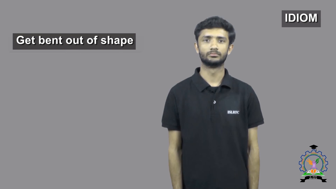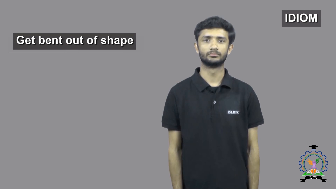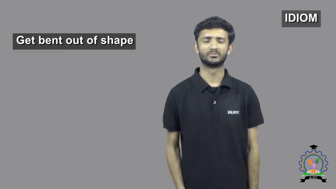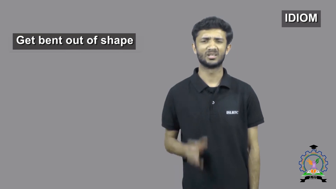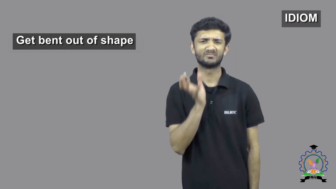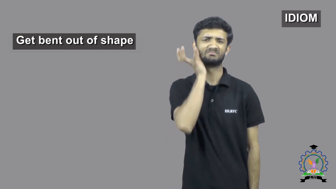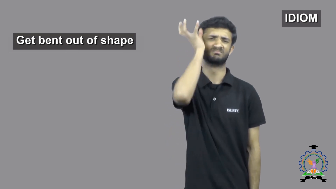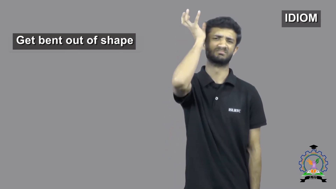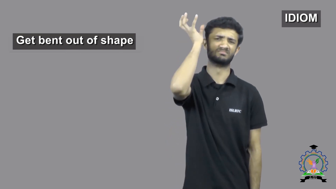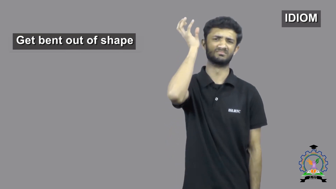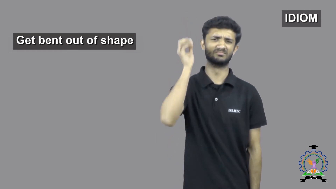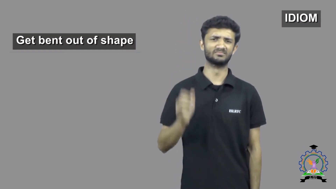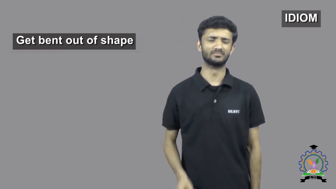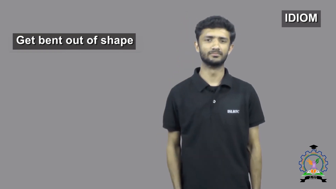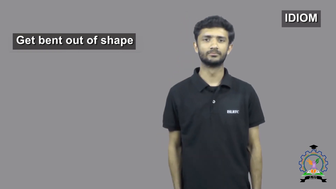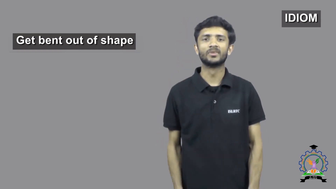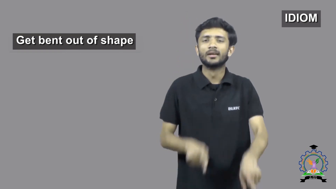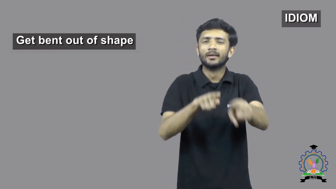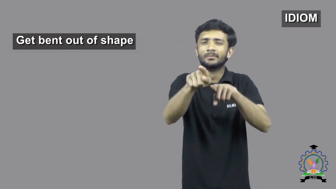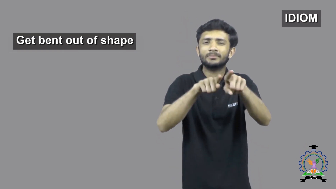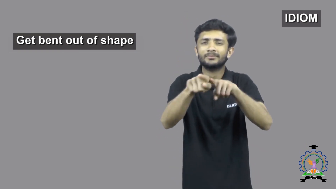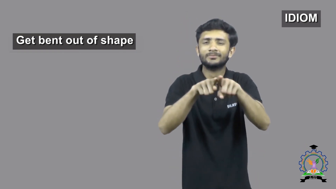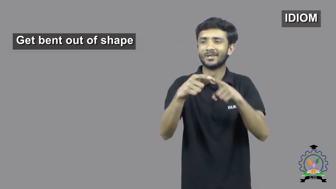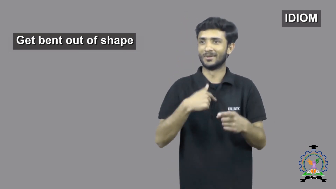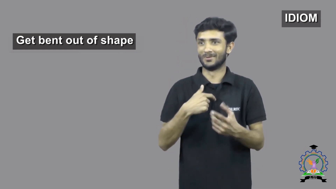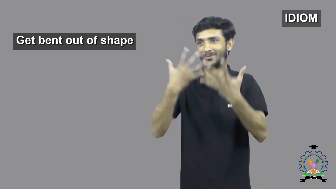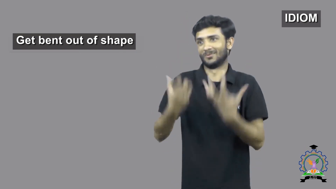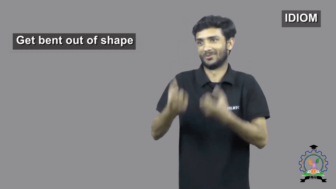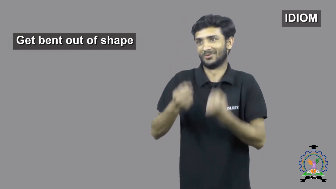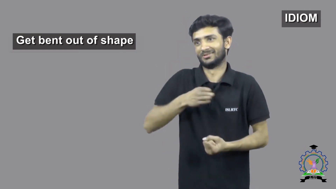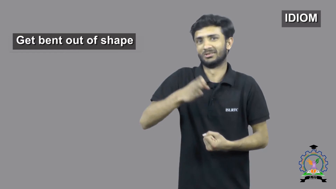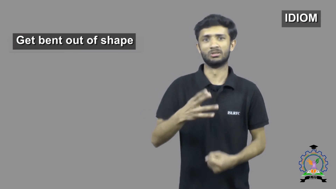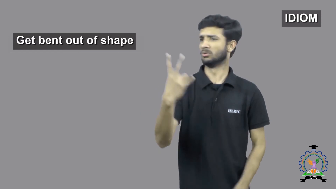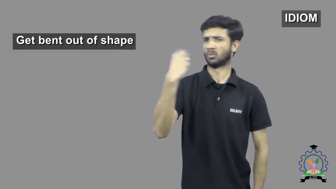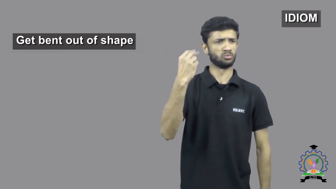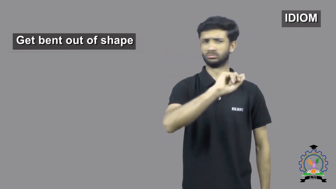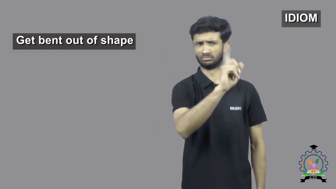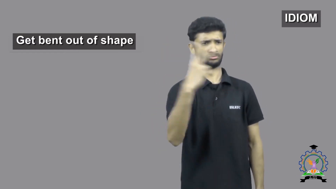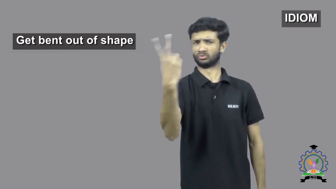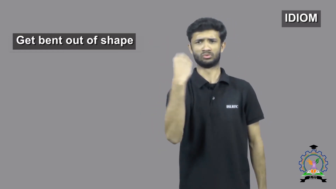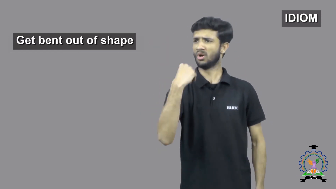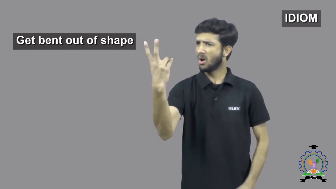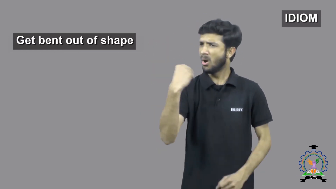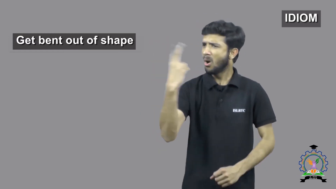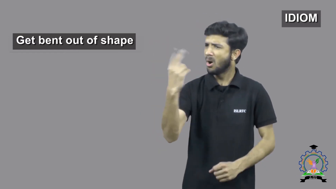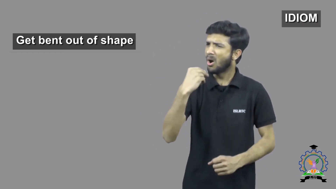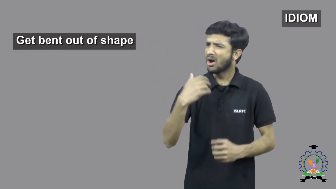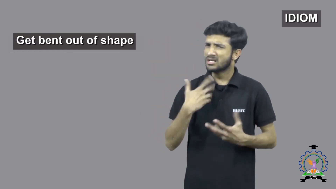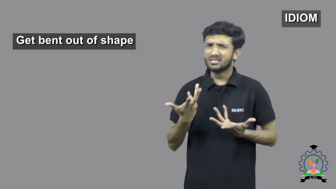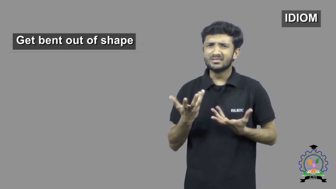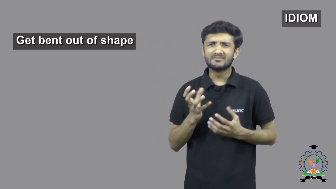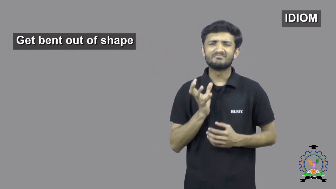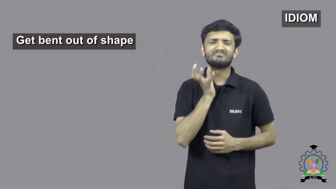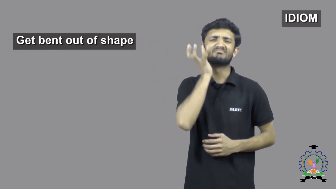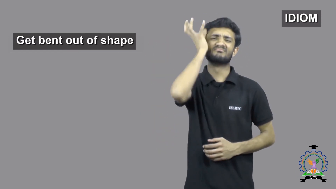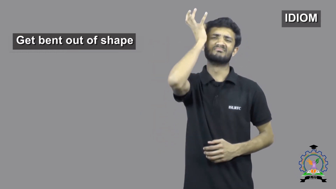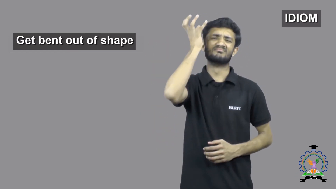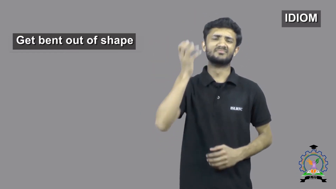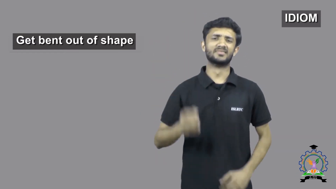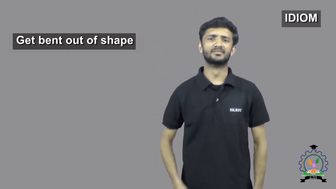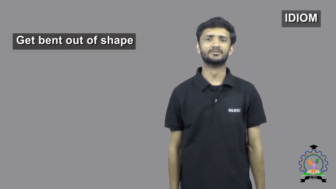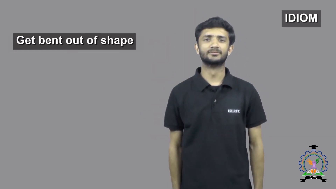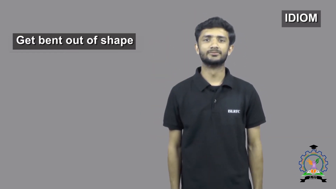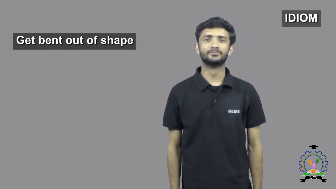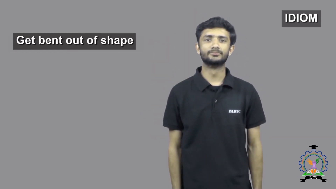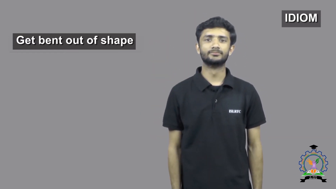Get bent out of shape